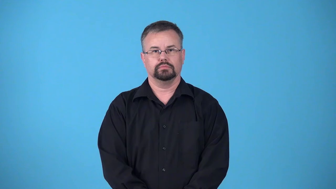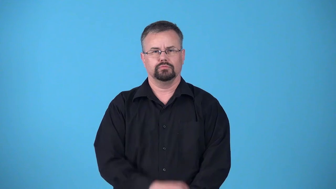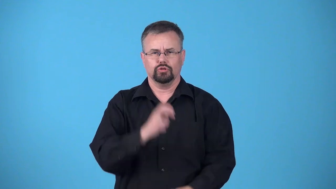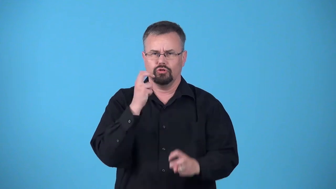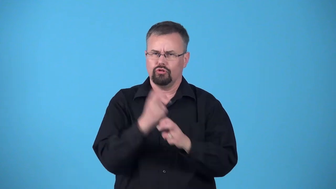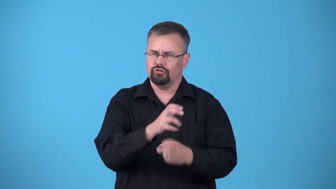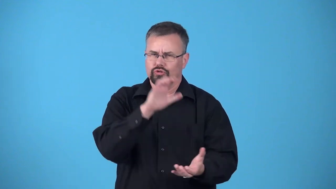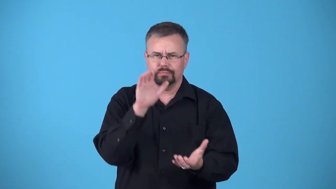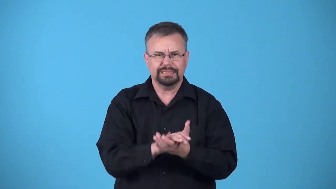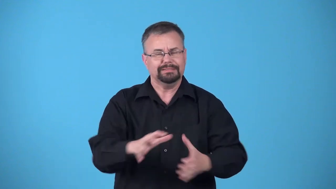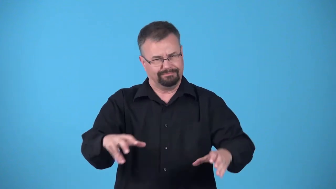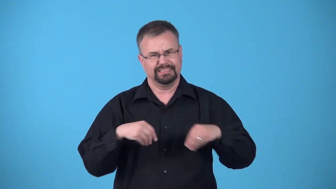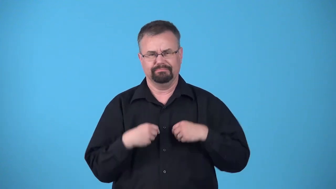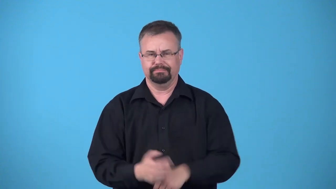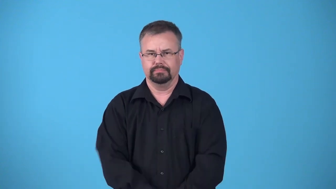hard to swallow